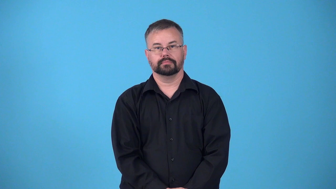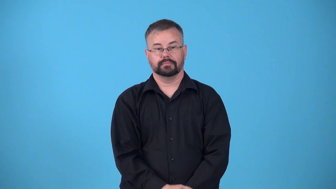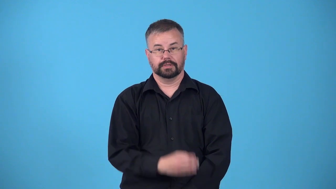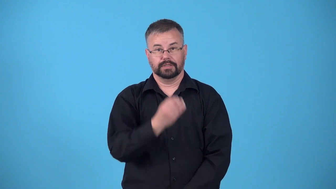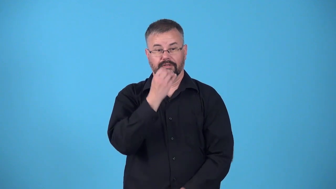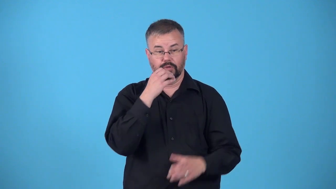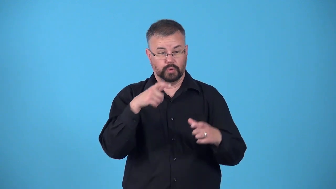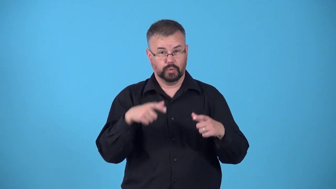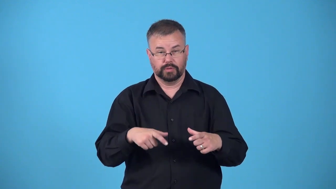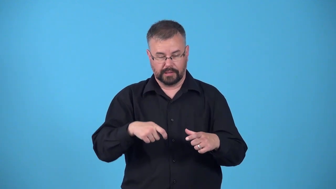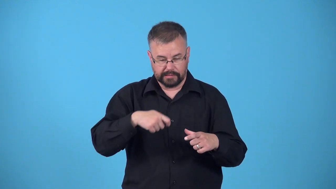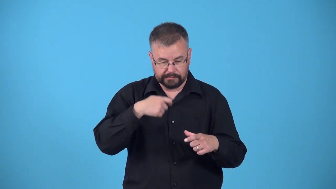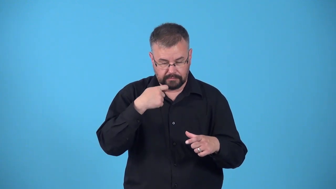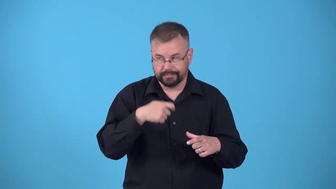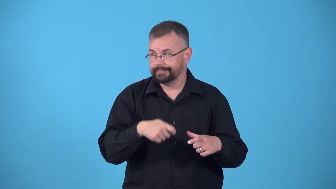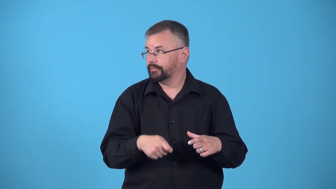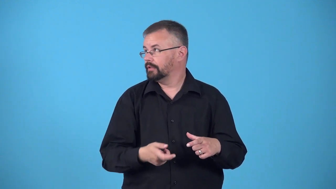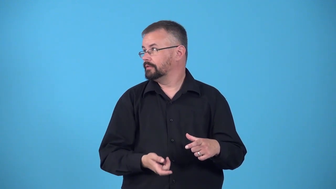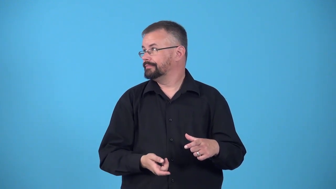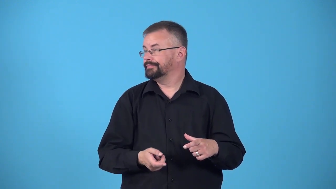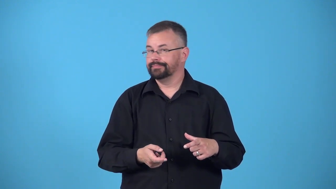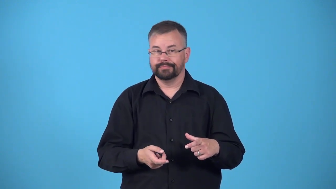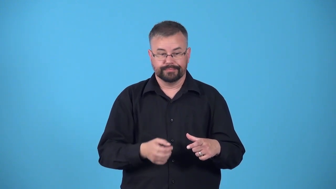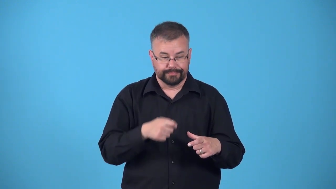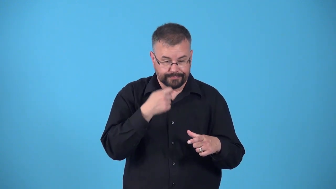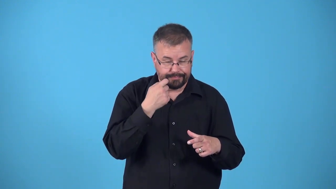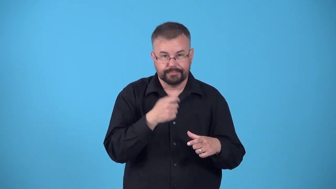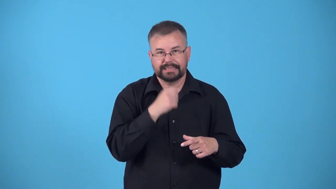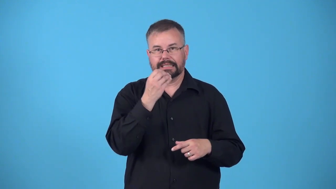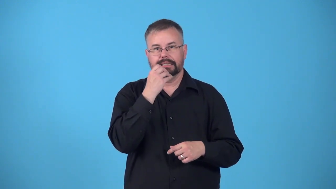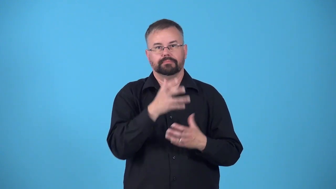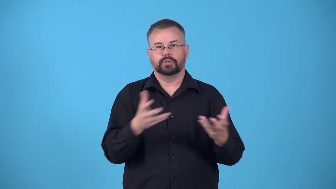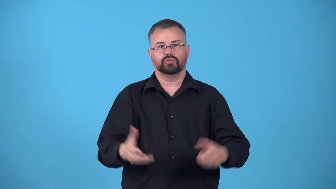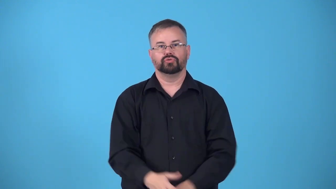pick at food